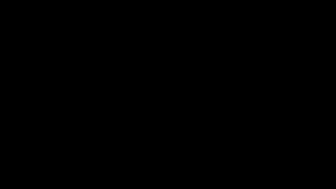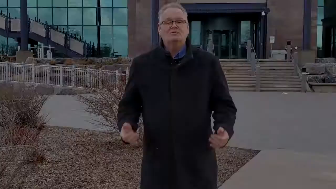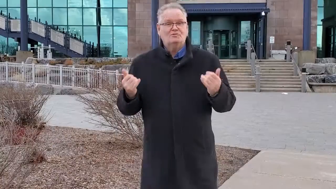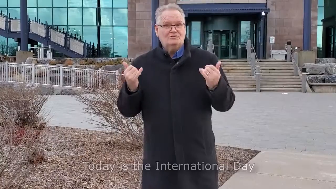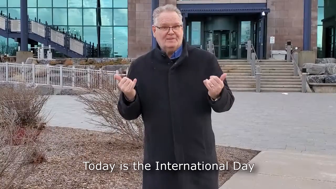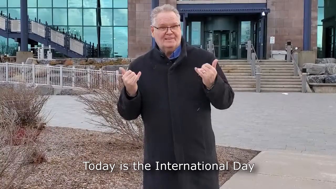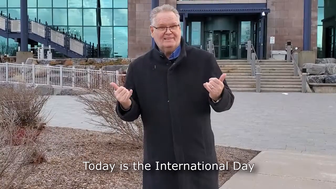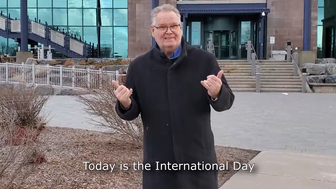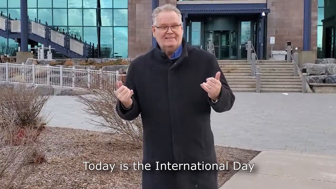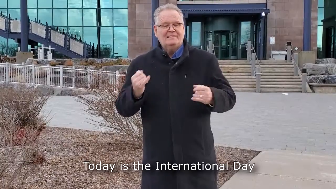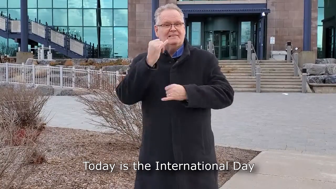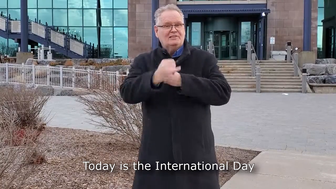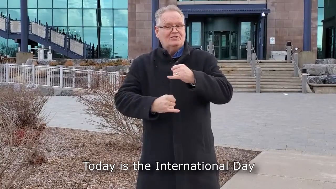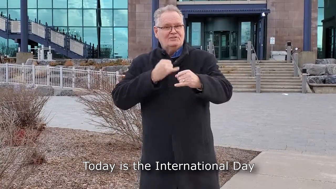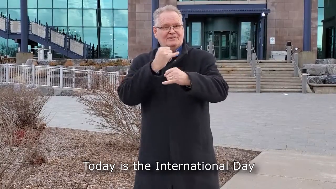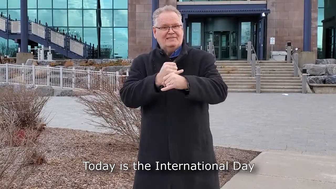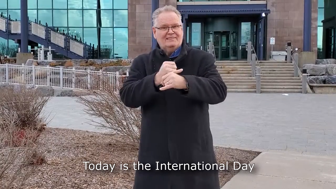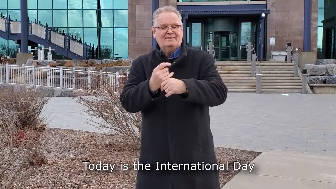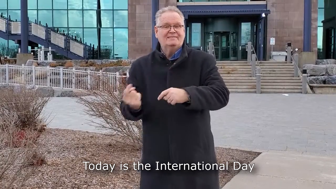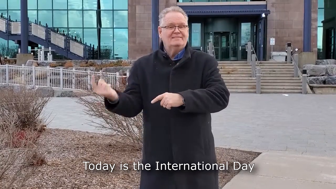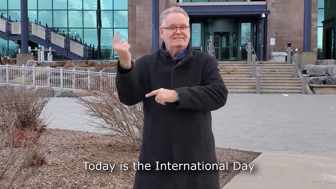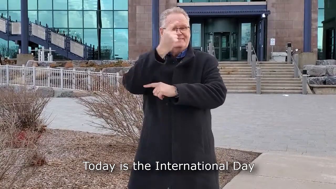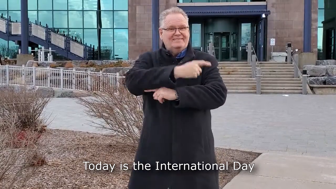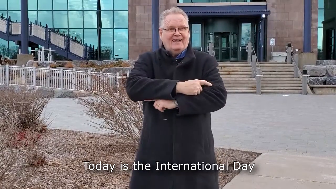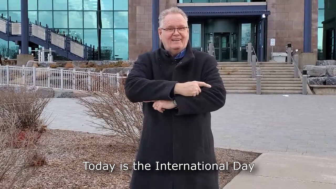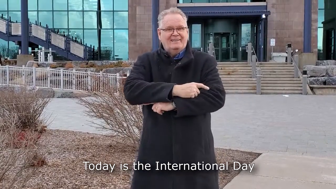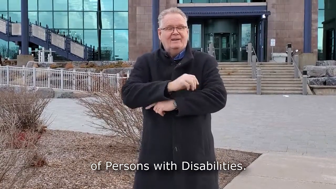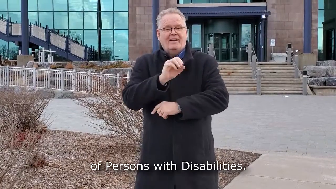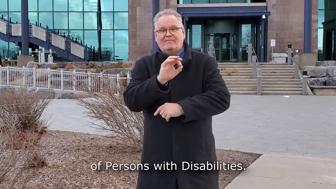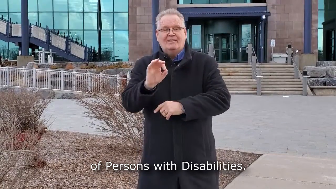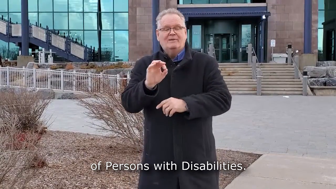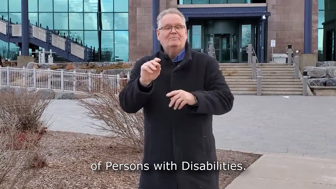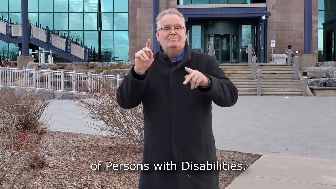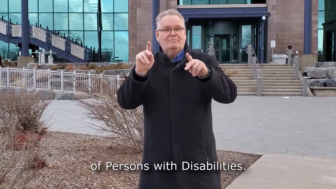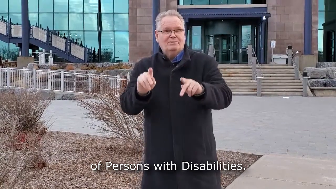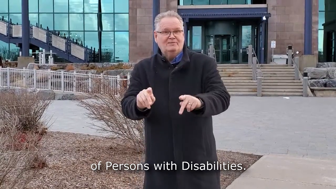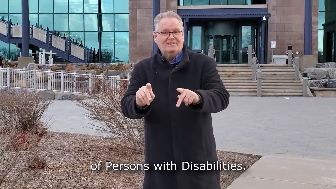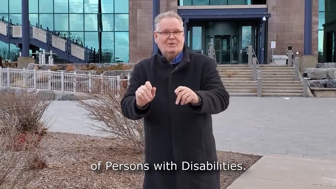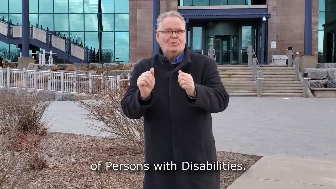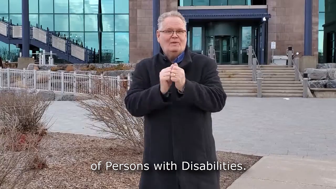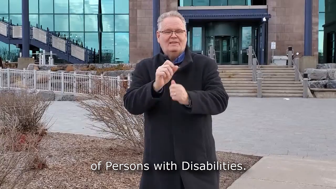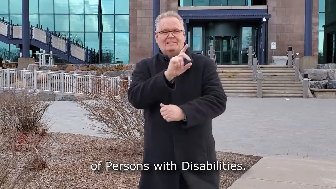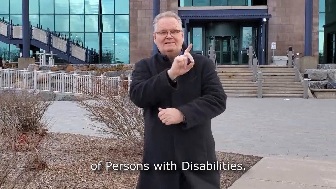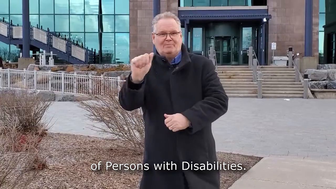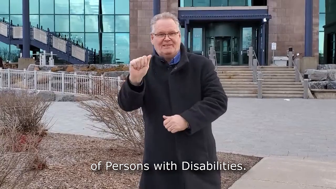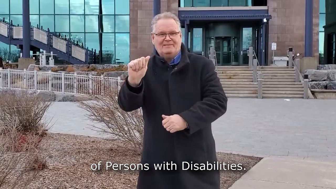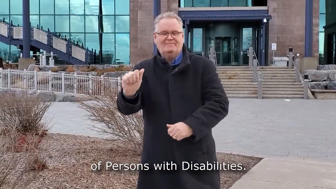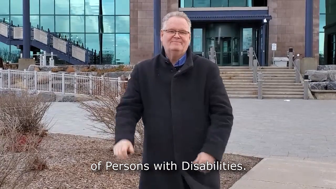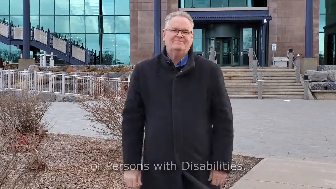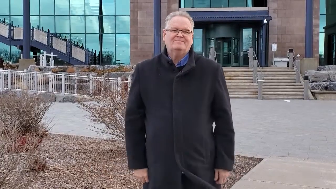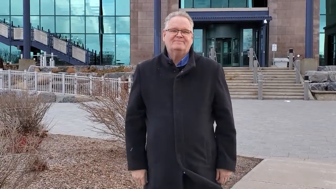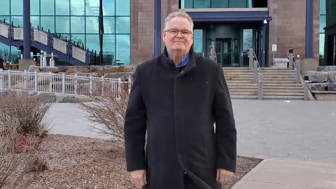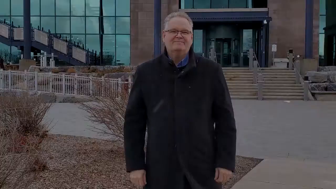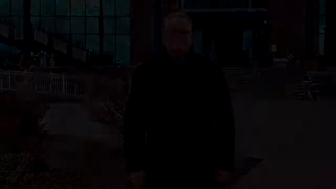Happy International Day of Persons with Disabilities